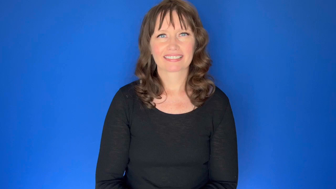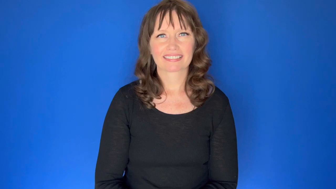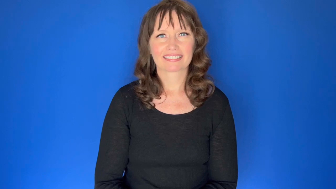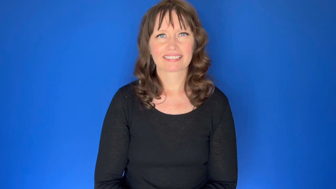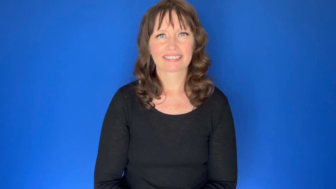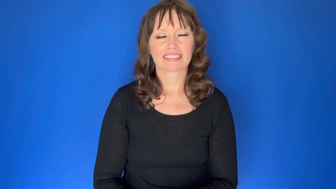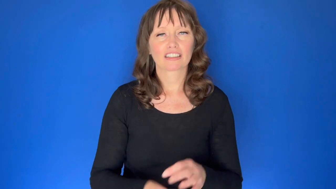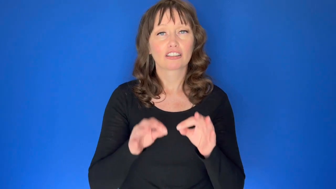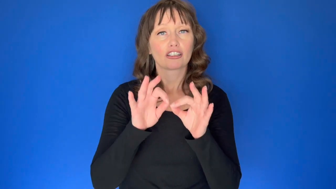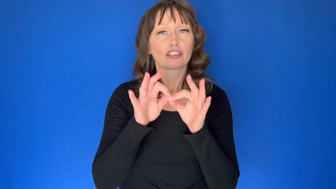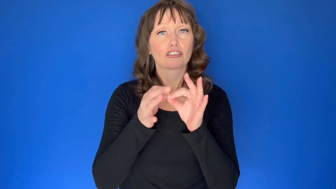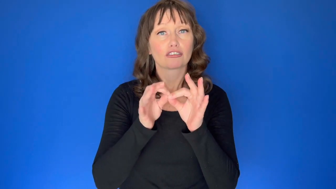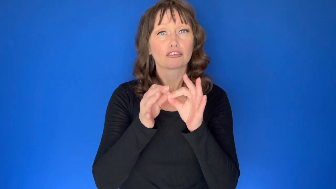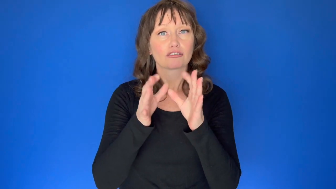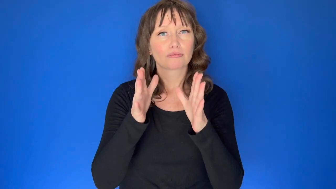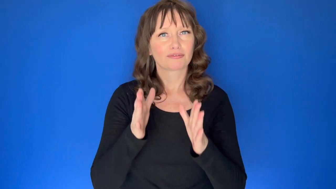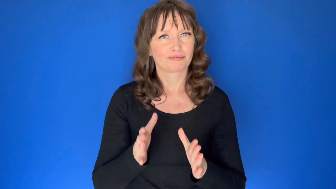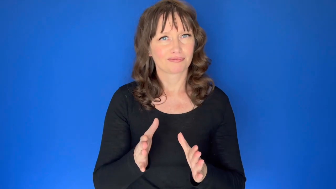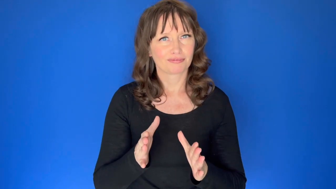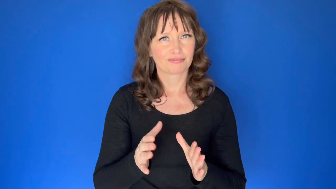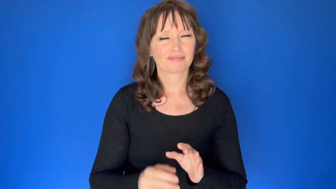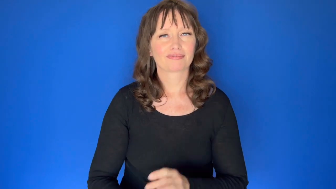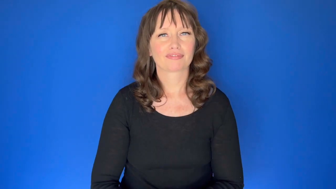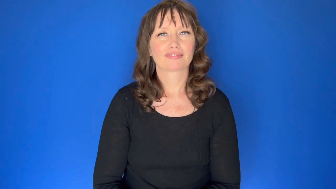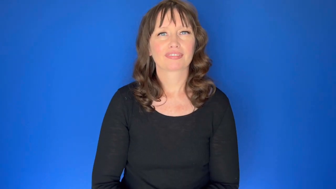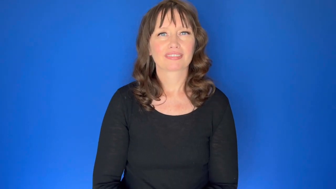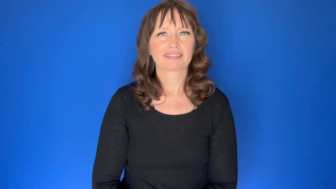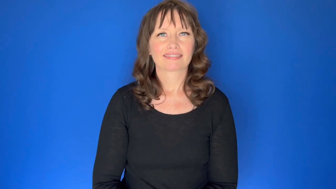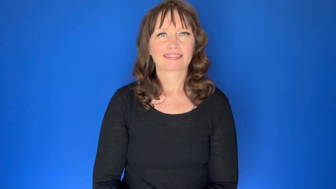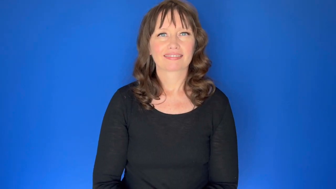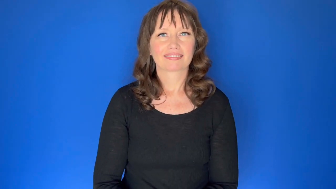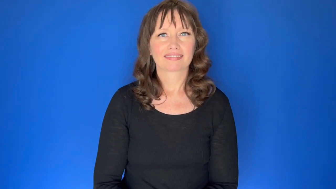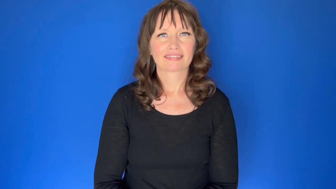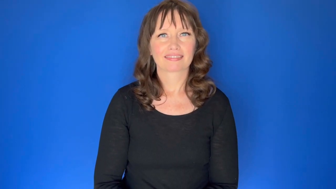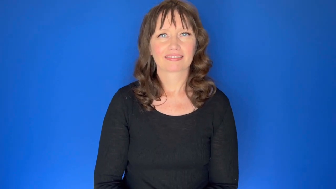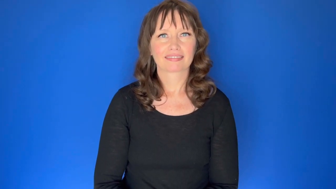interpreter